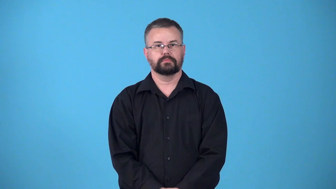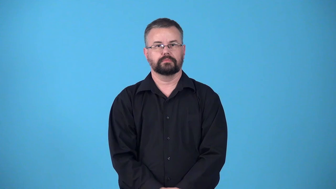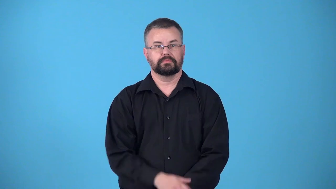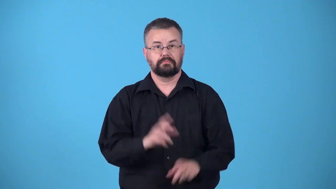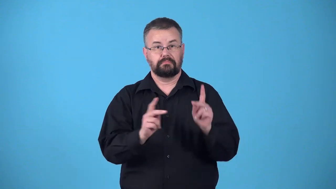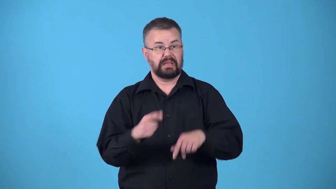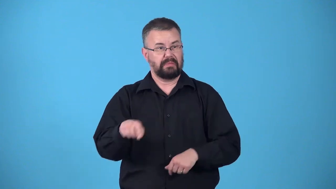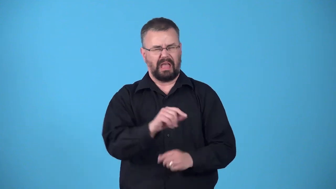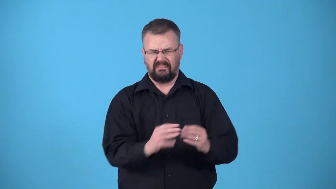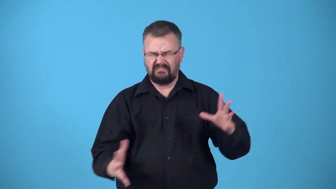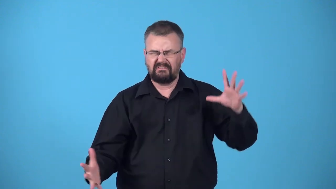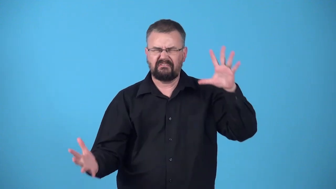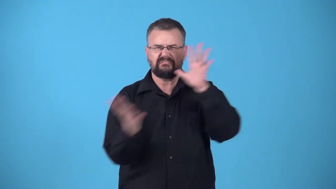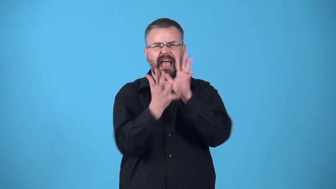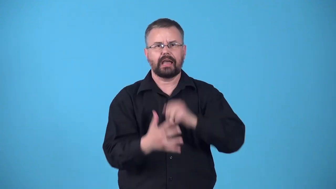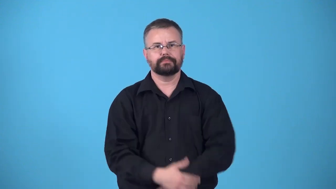feathers fly